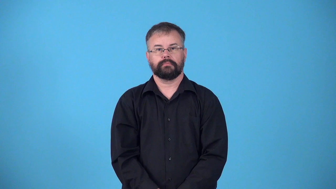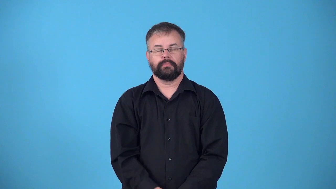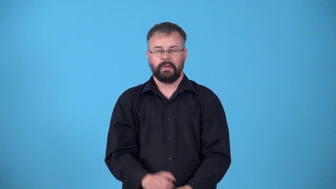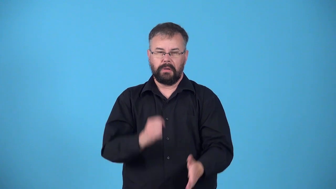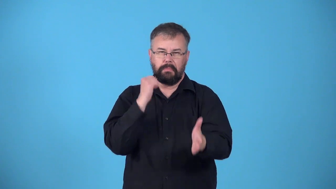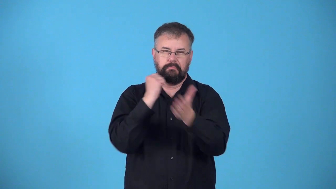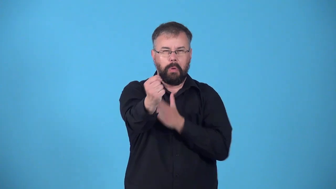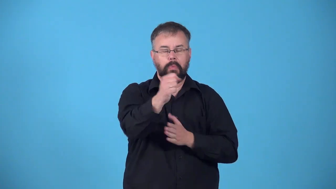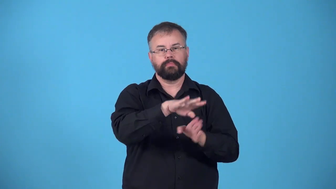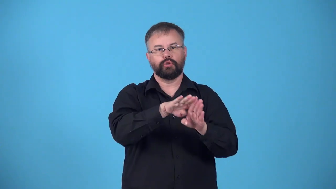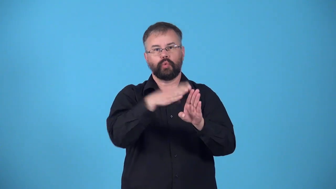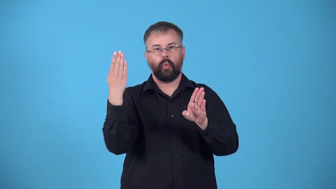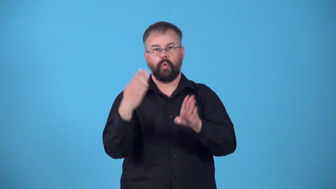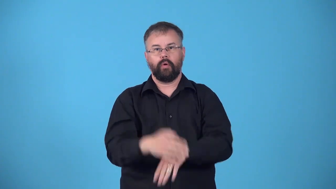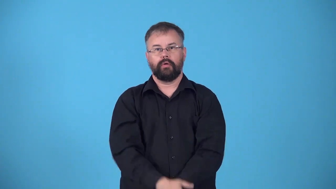knock down, knock in, bang down, bang in, bash in, beat in, bash down, beat down